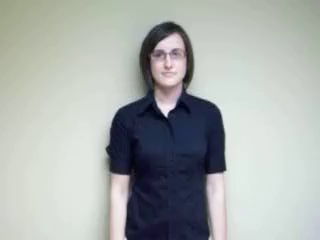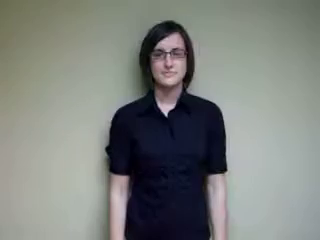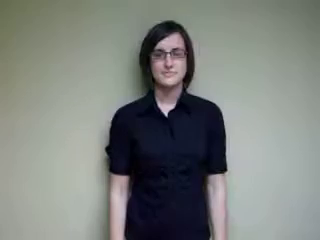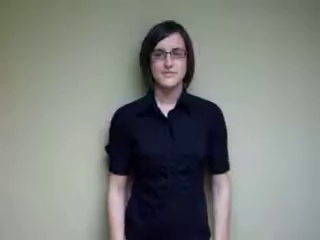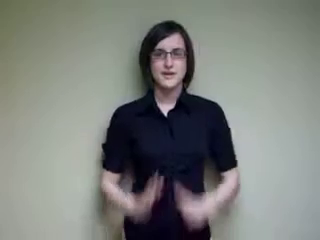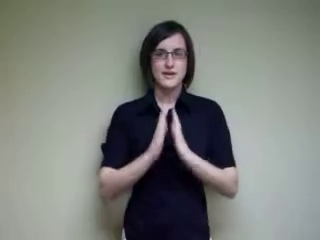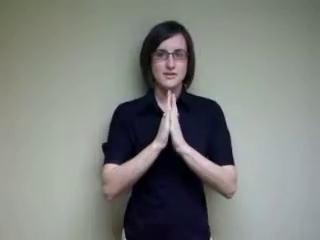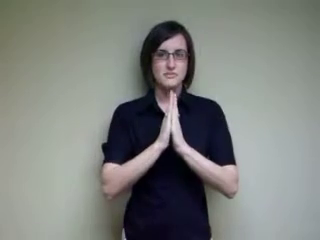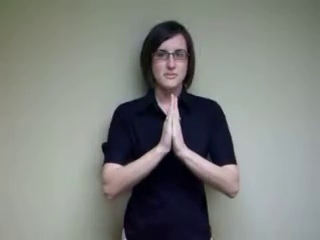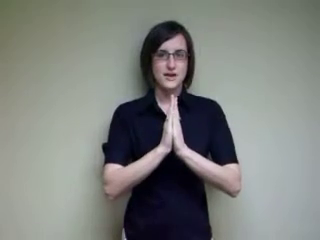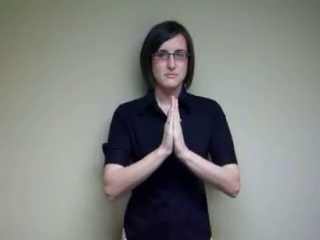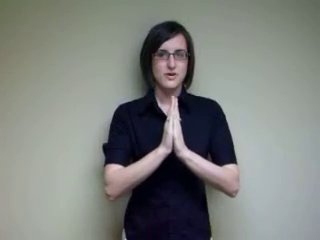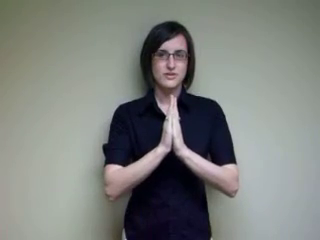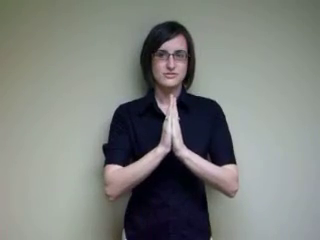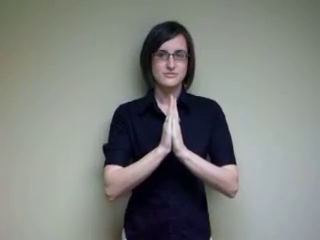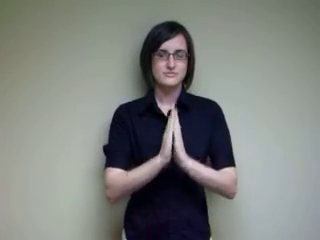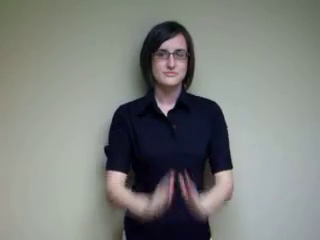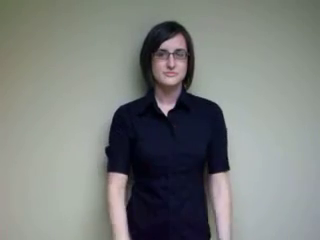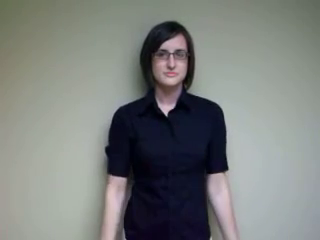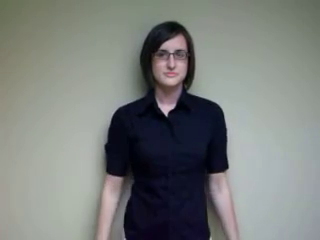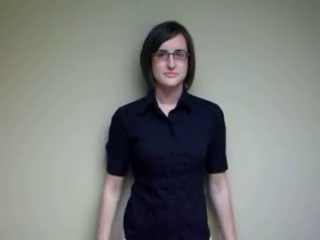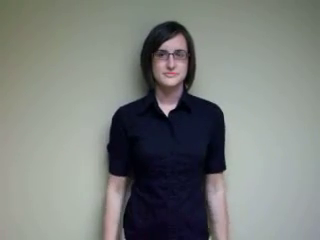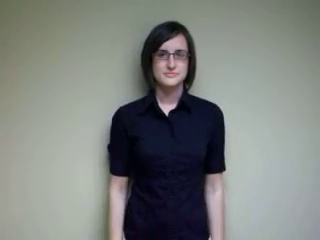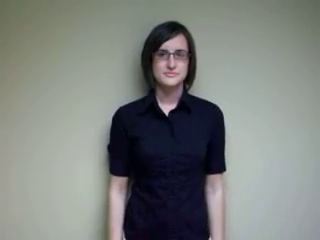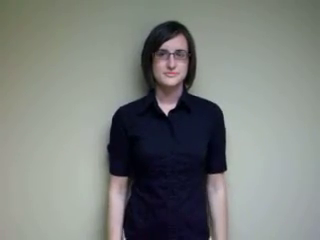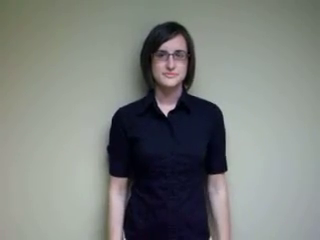Myanmar/Burma